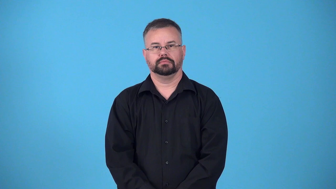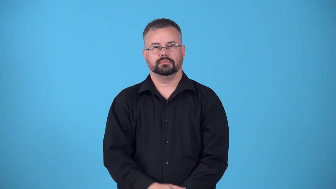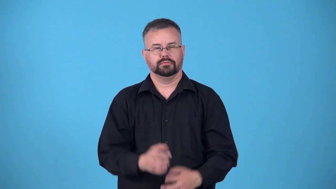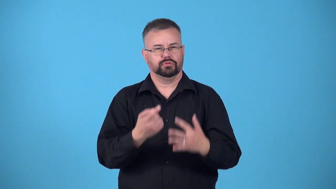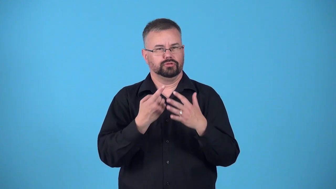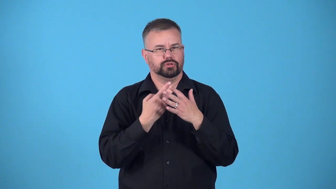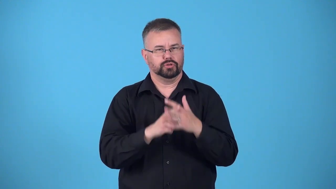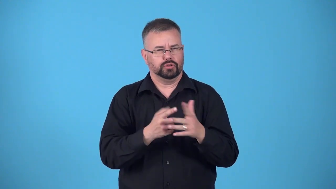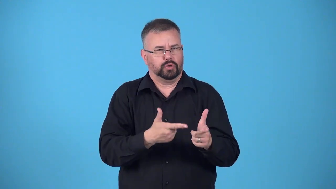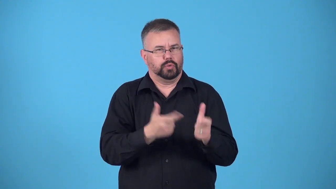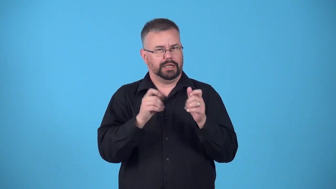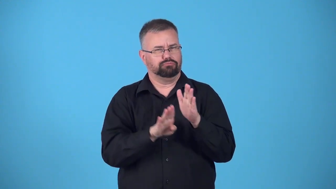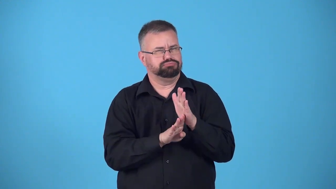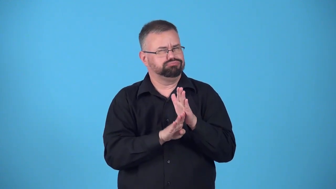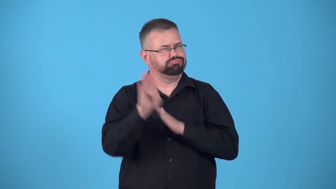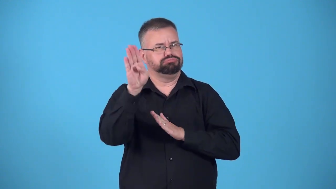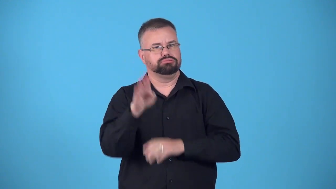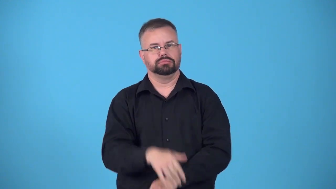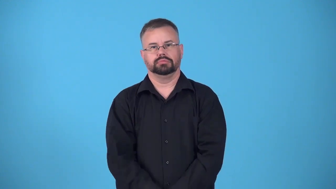running start